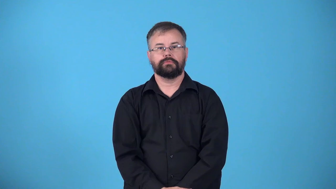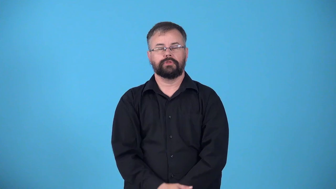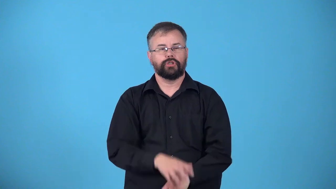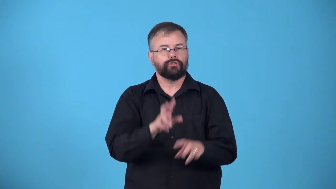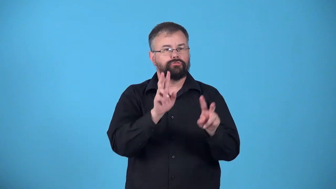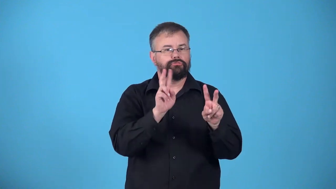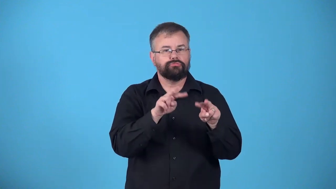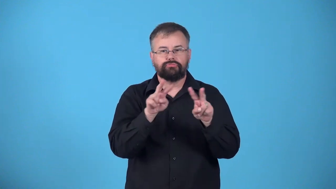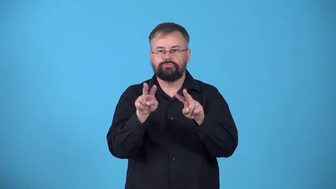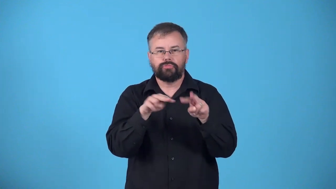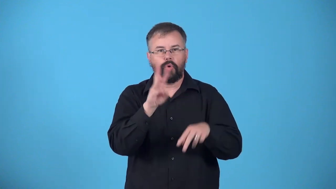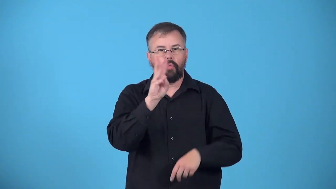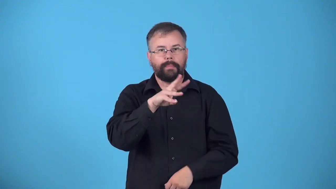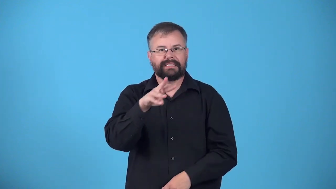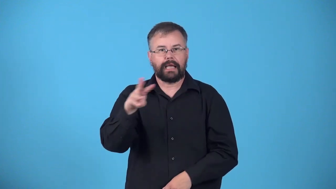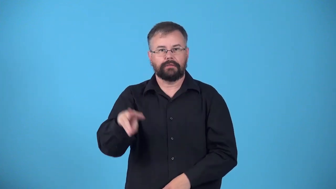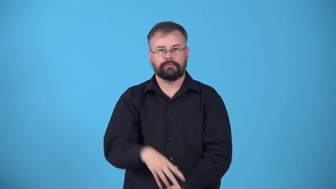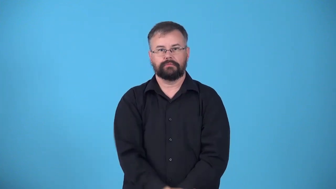browse websites